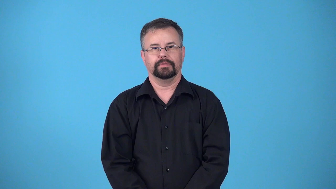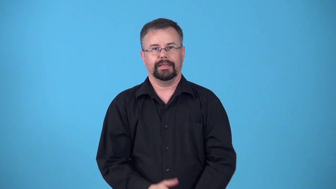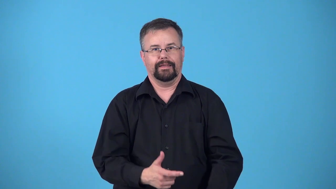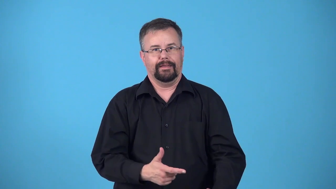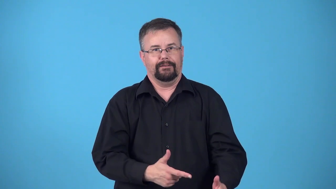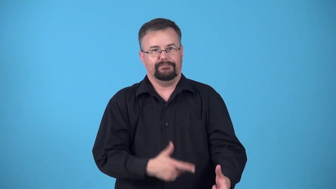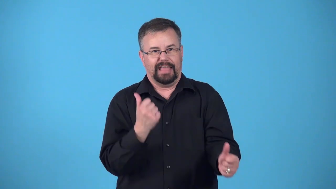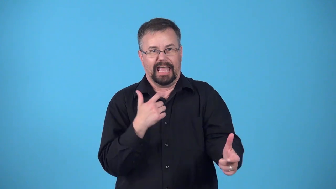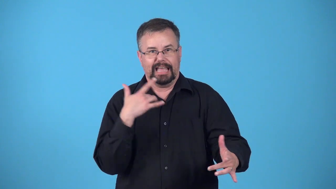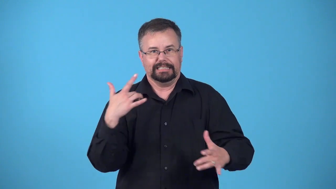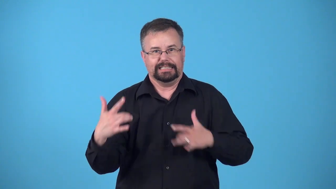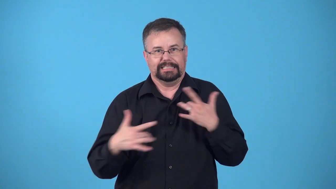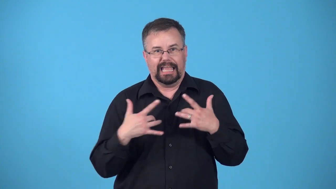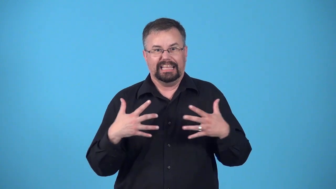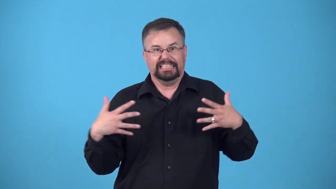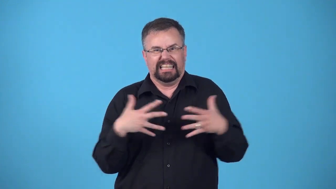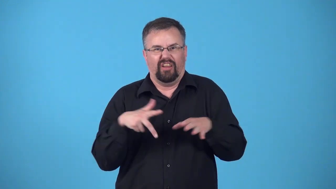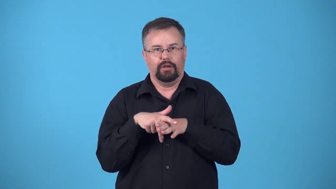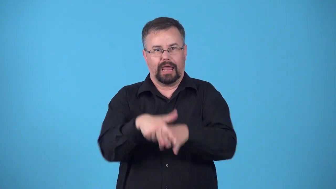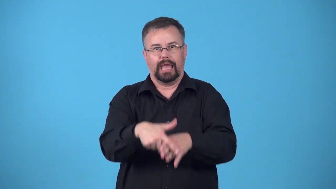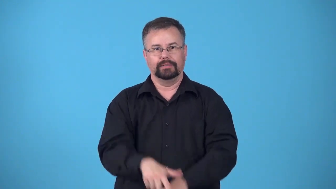white knuckle ride